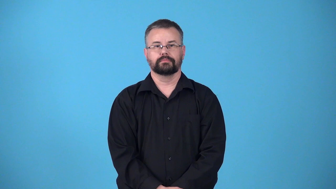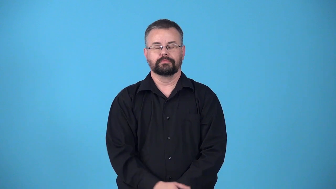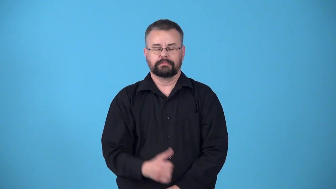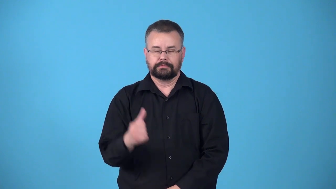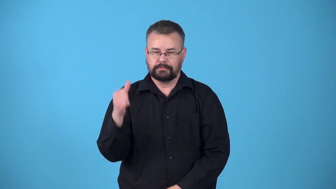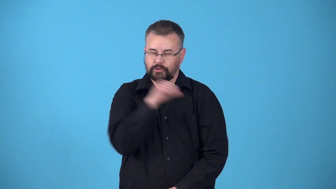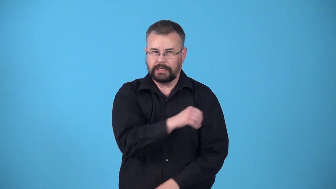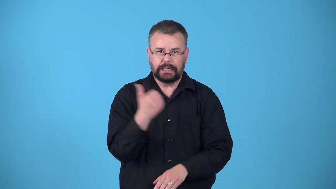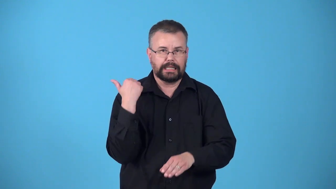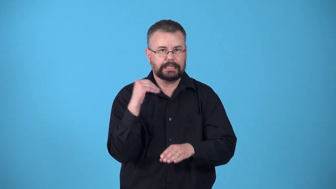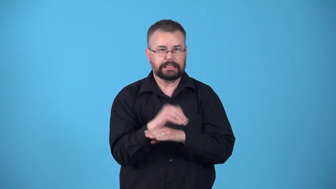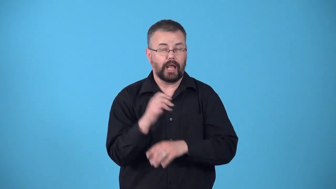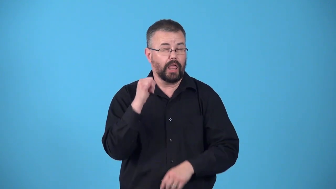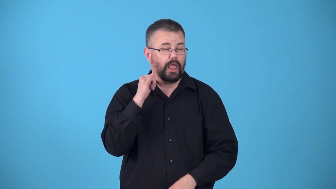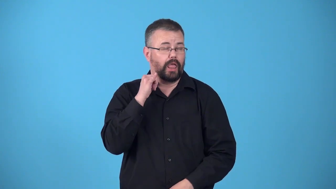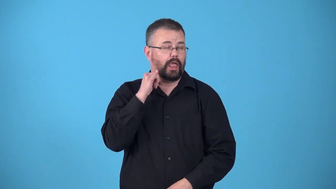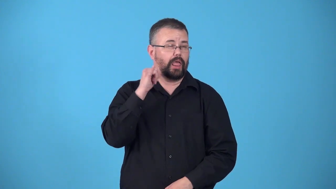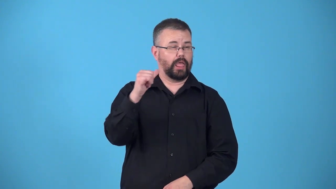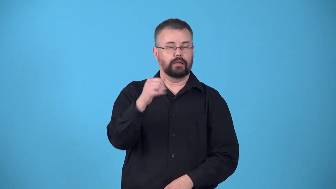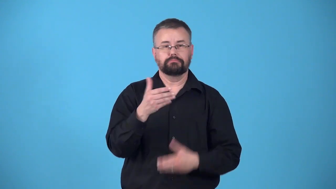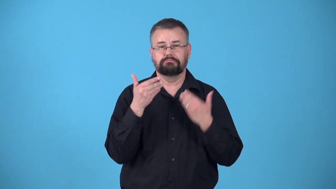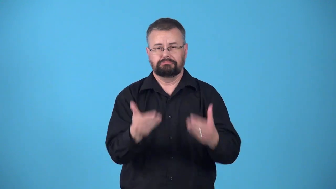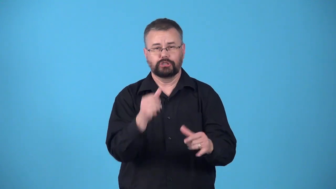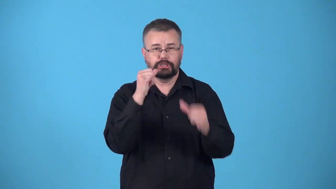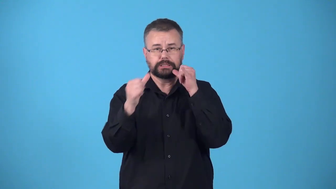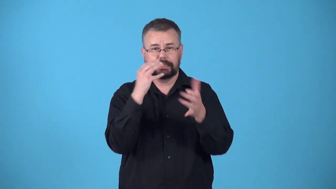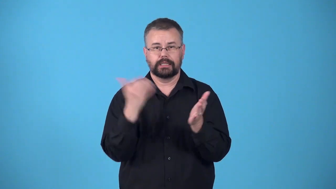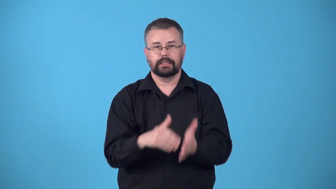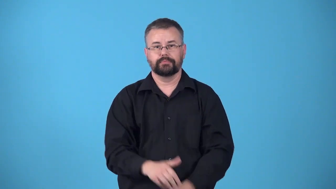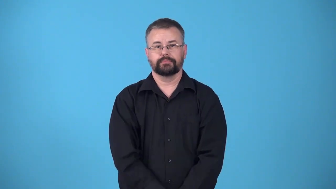get back on the horse that bucked you, get back up on the horse